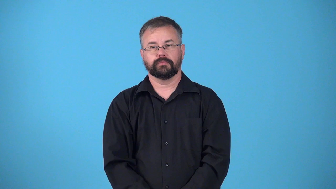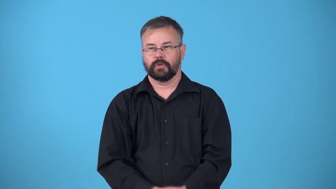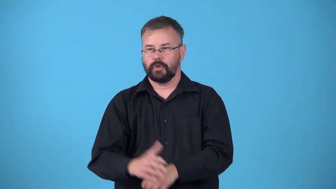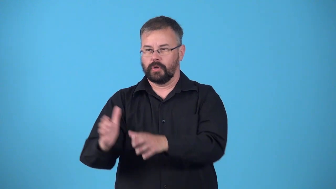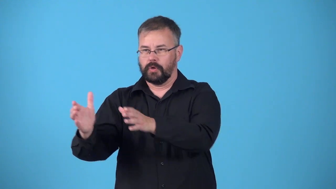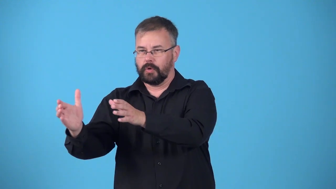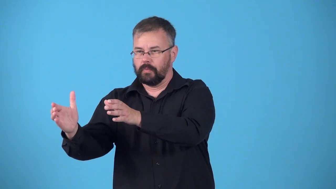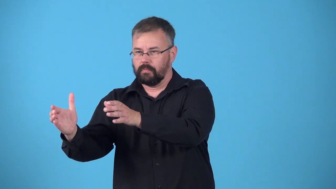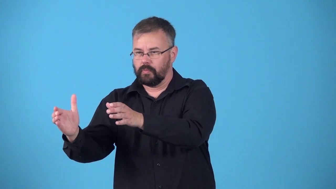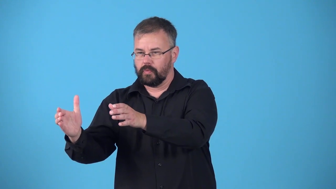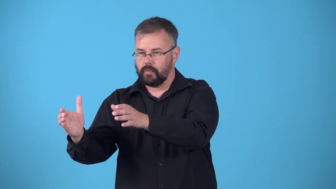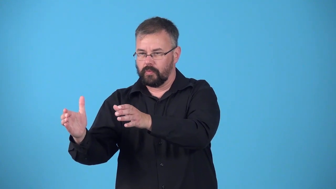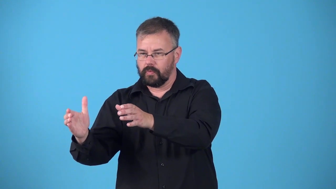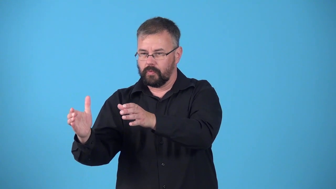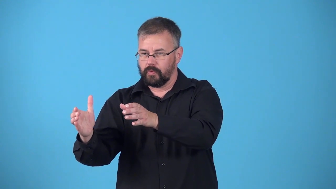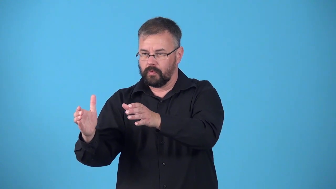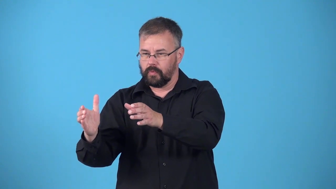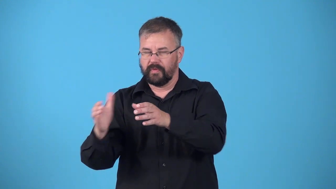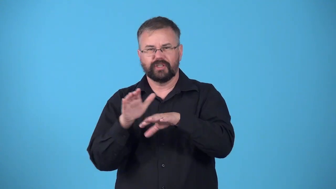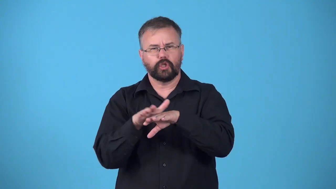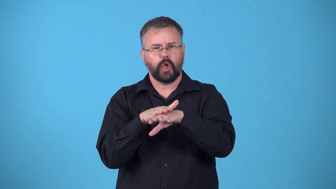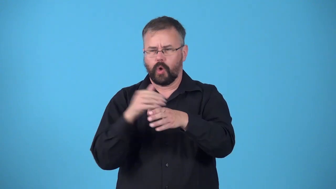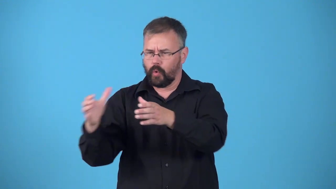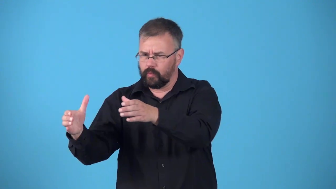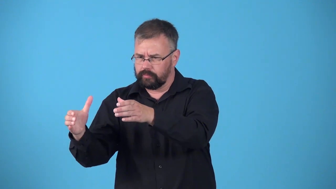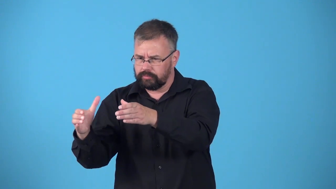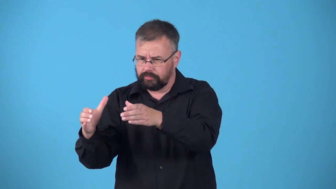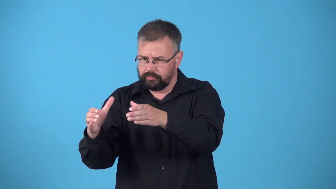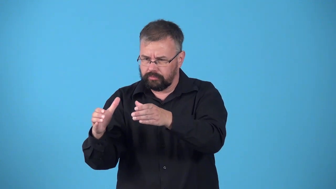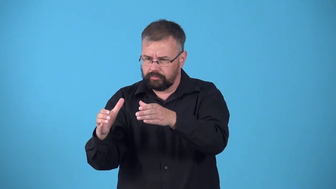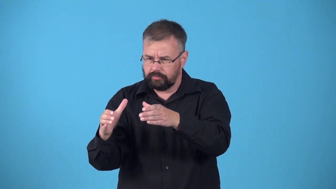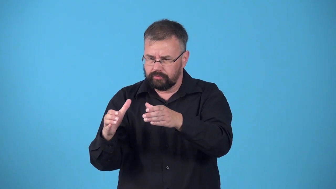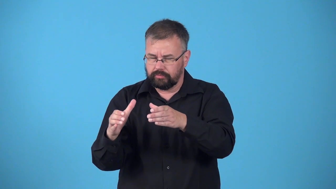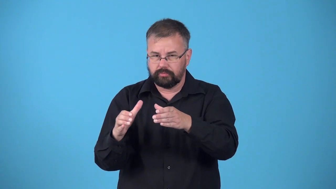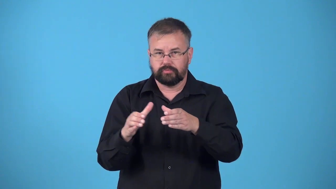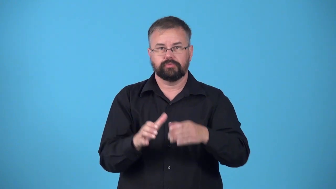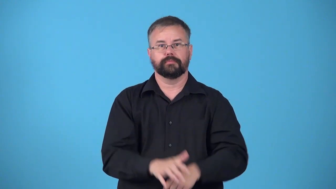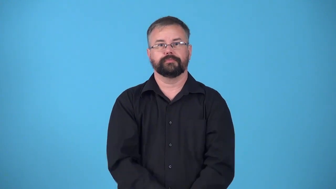draw